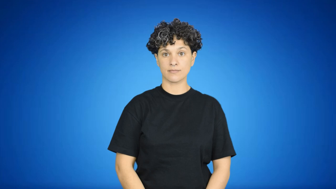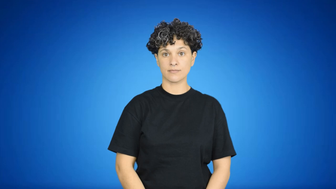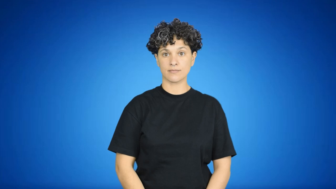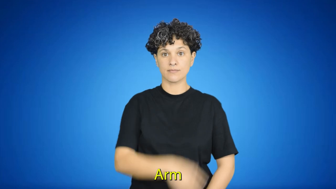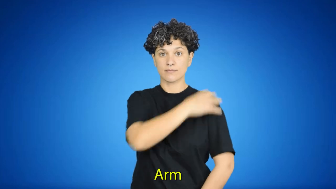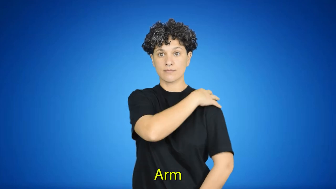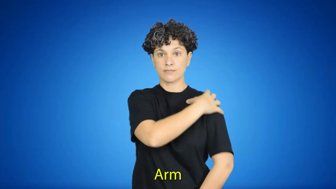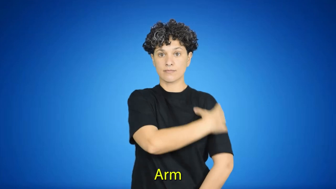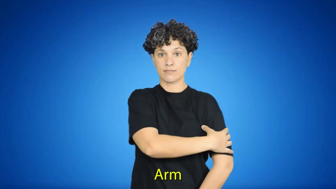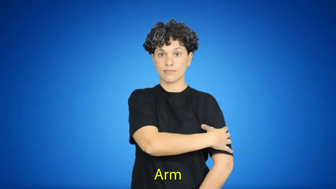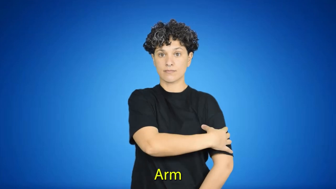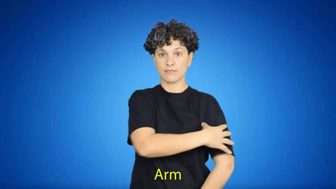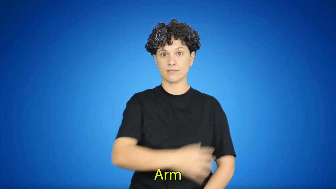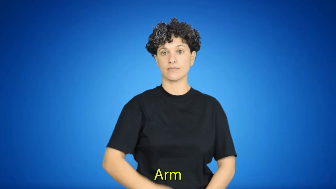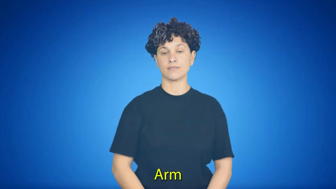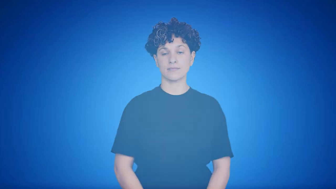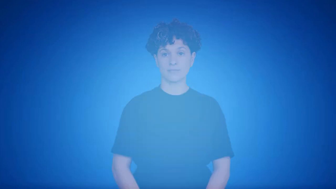Arm